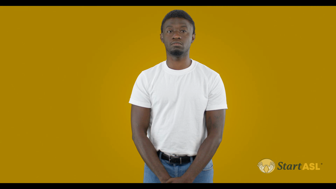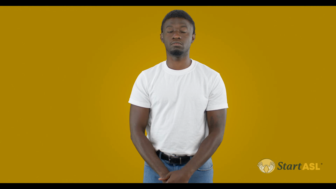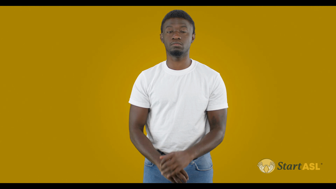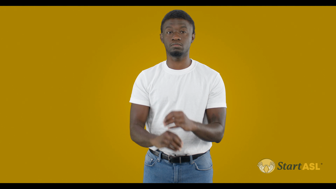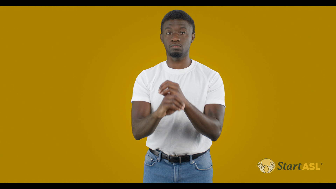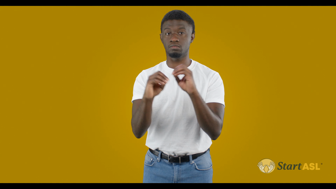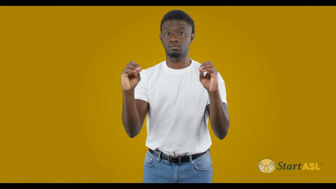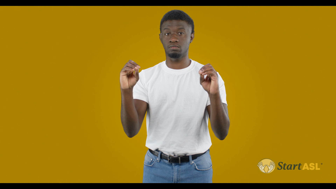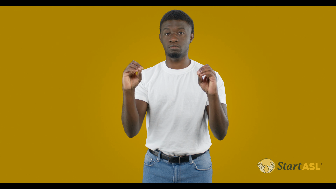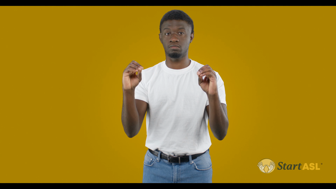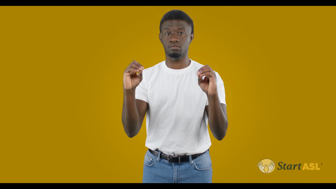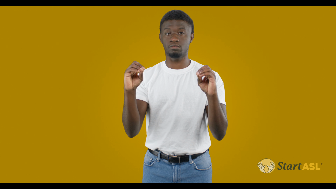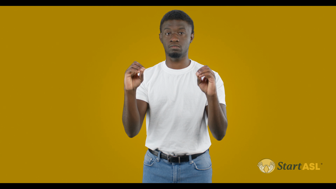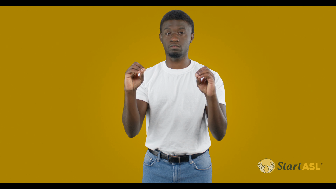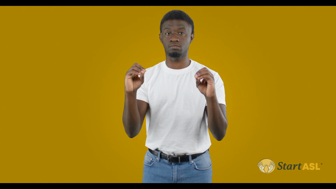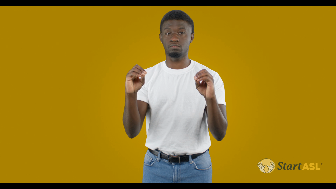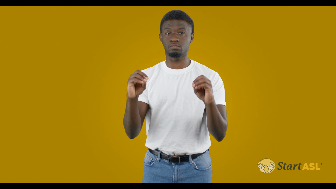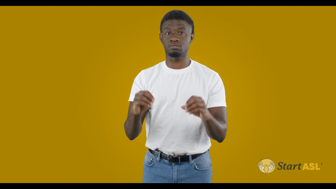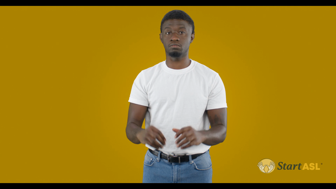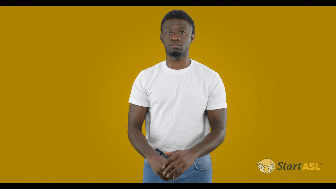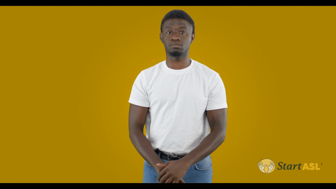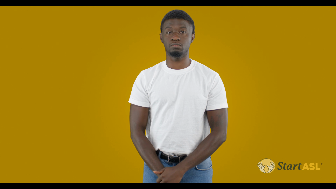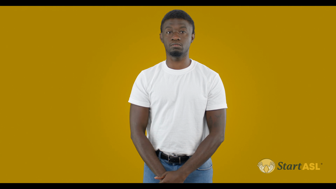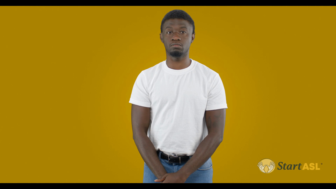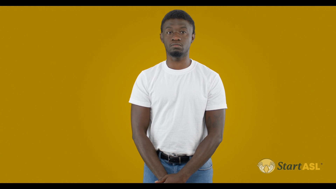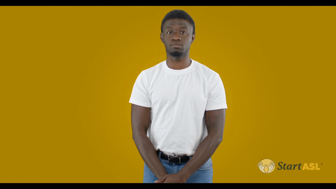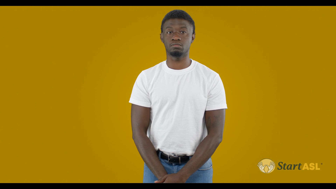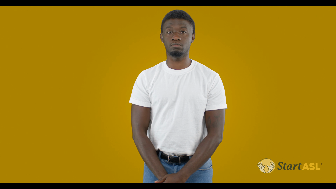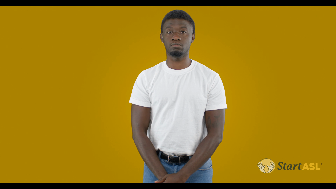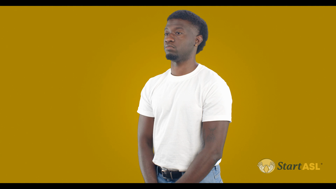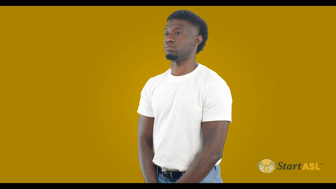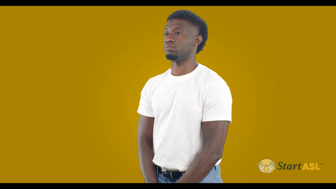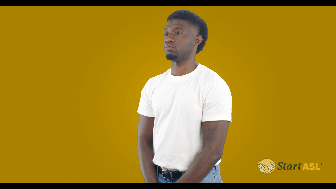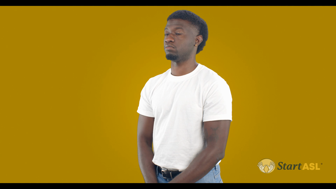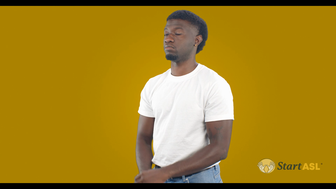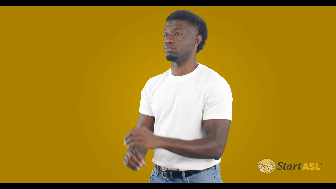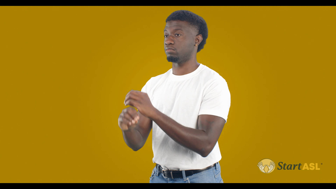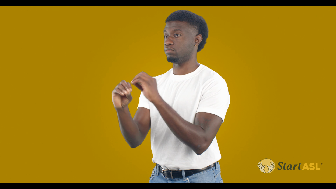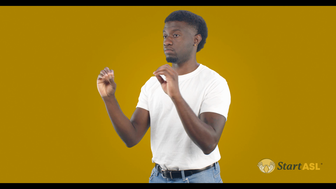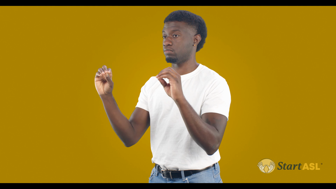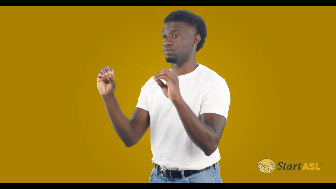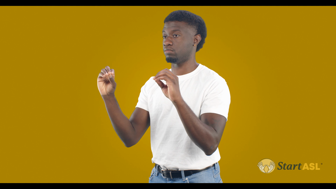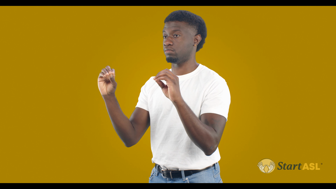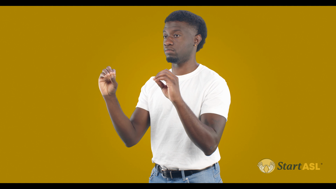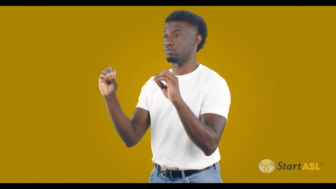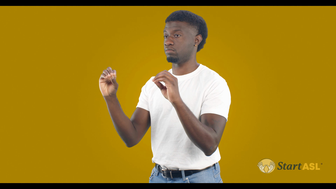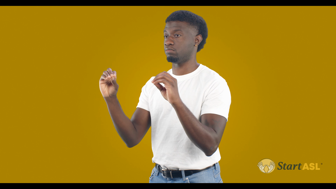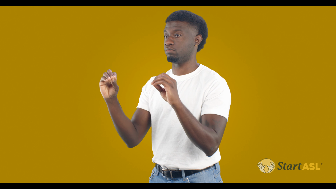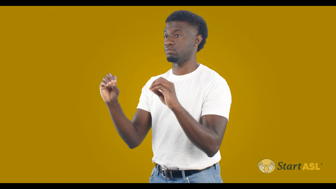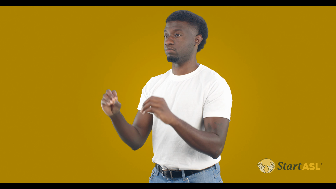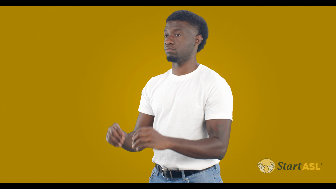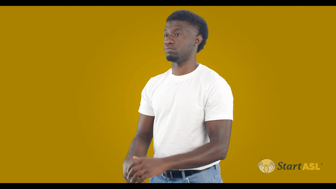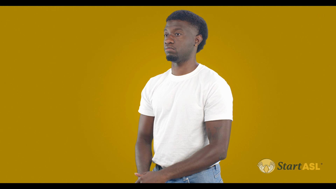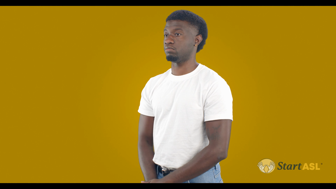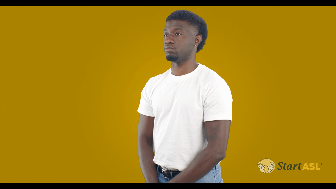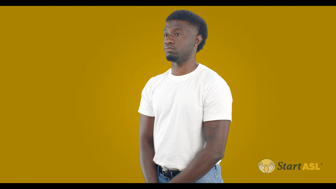none